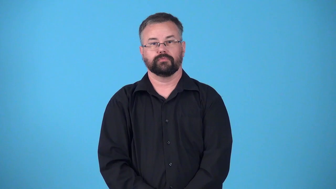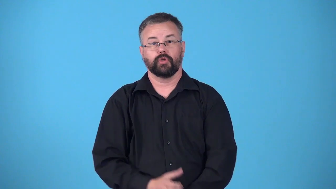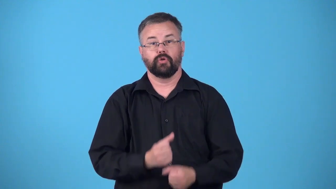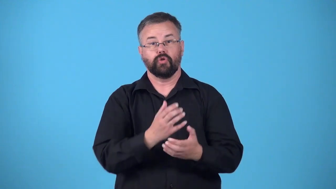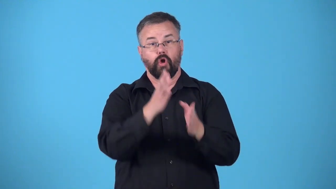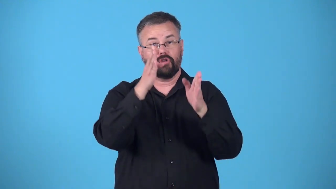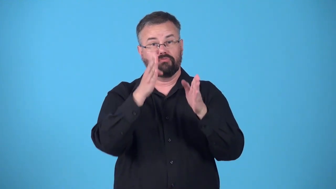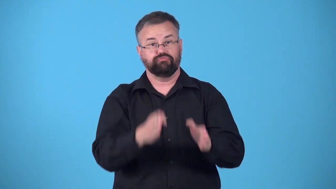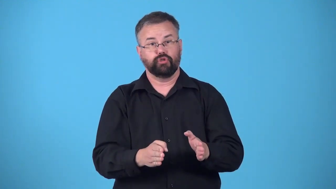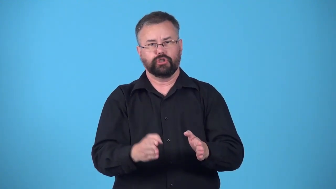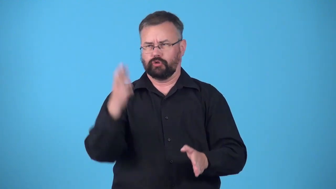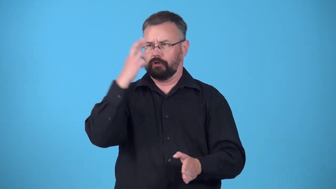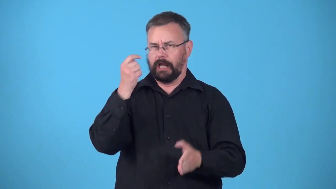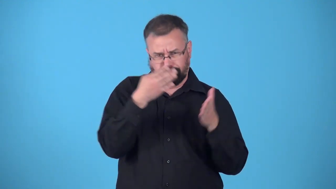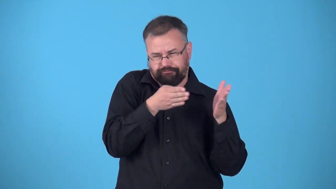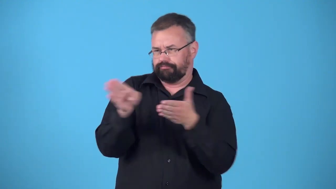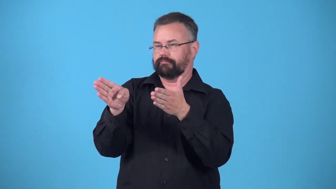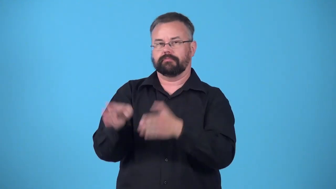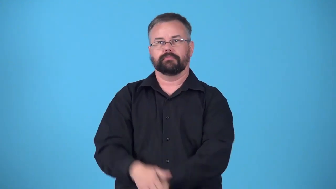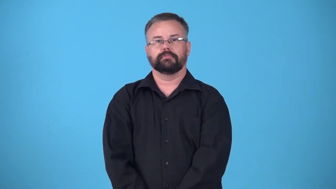bring home